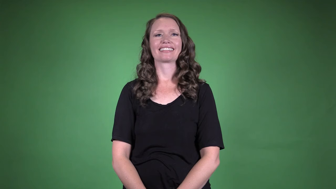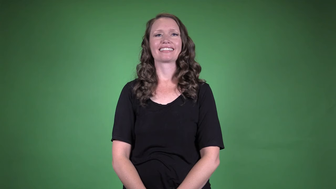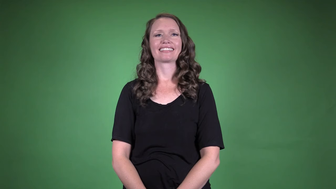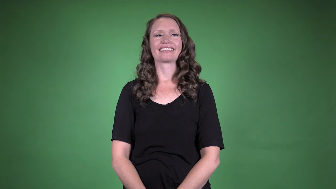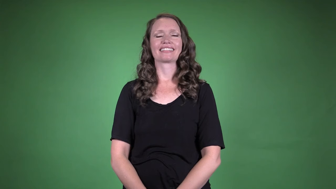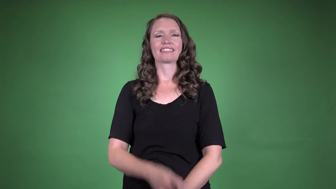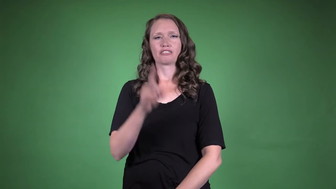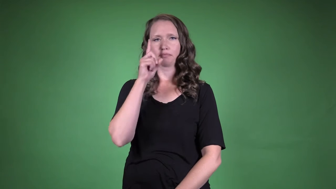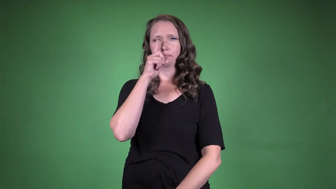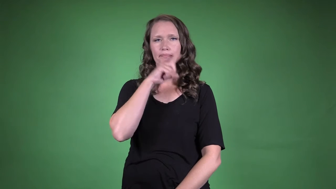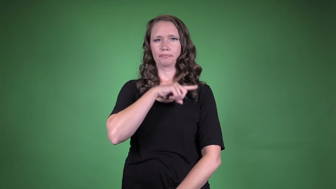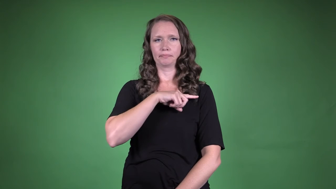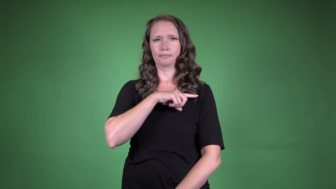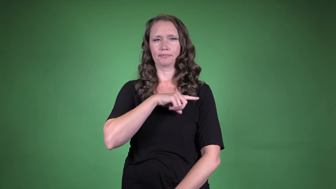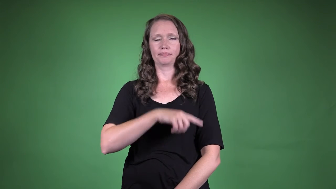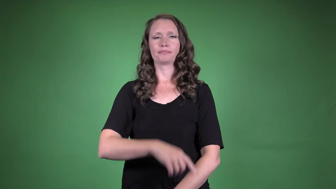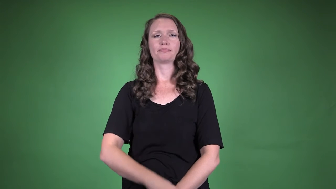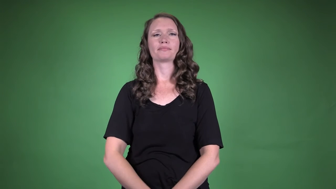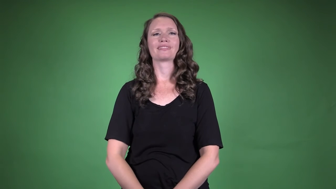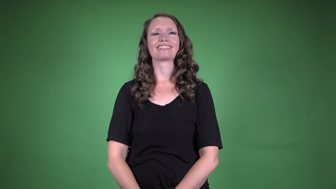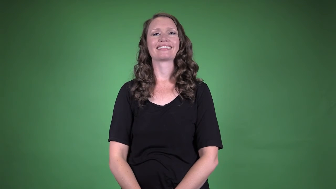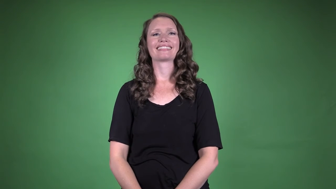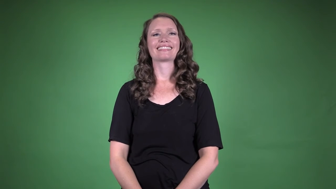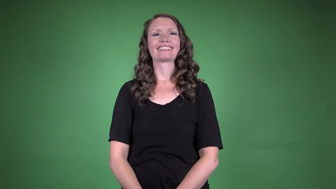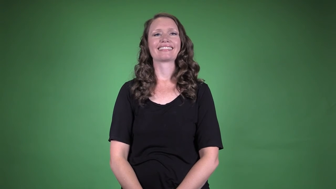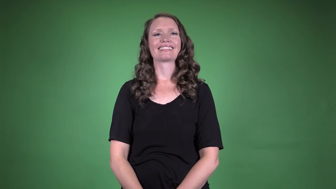step